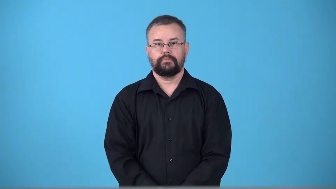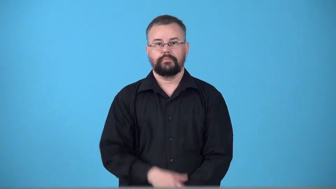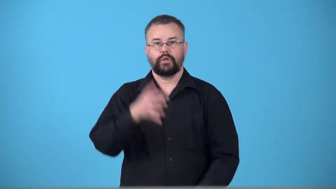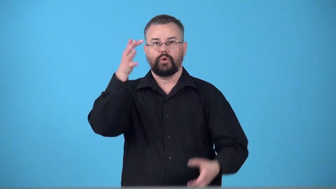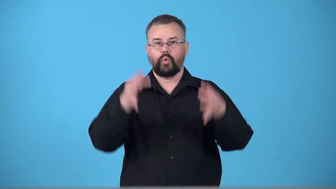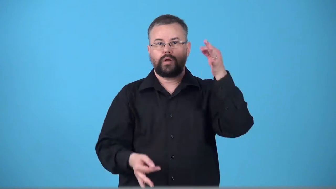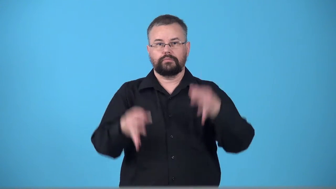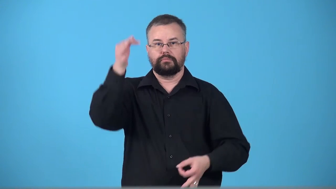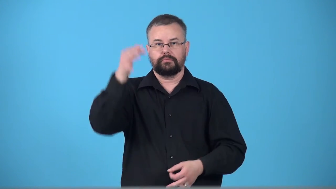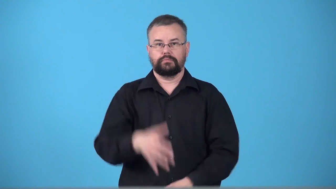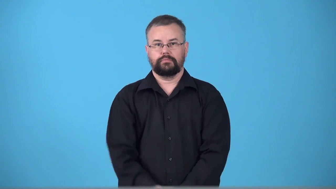tribunal